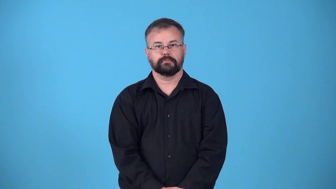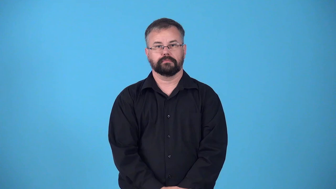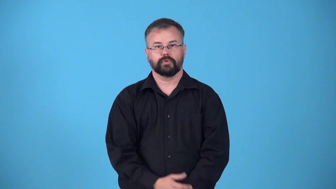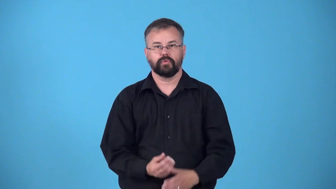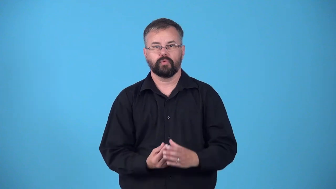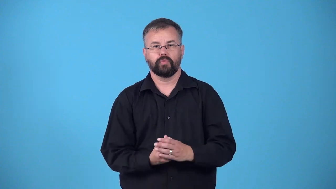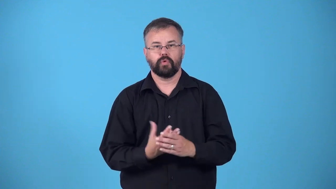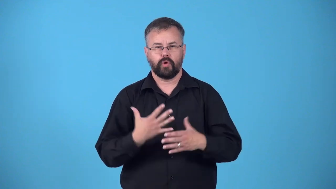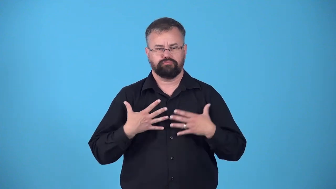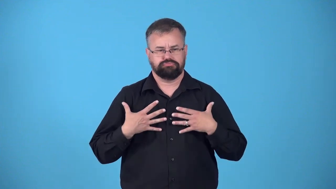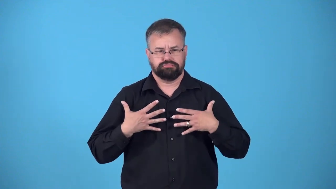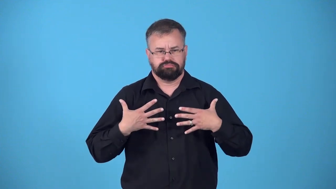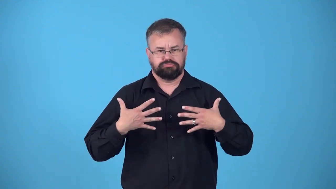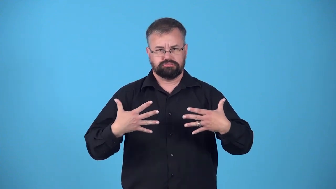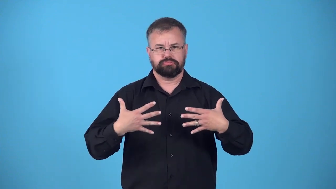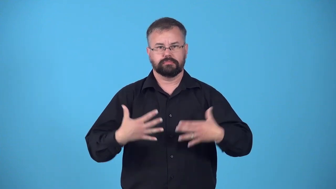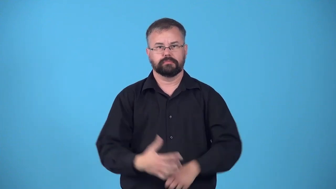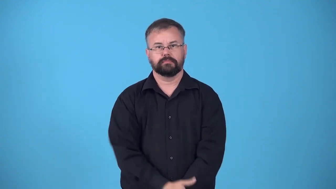fill out-grow